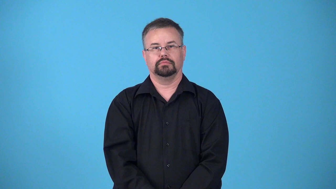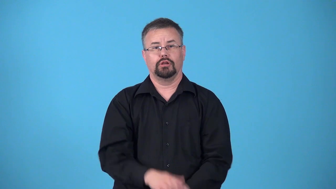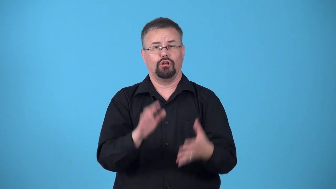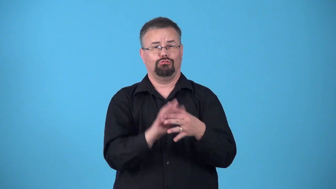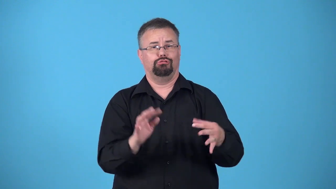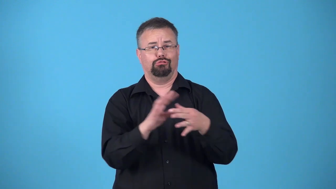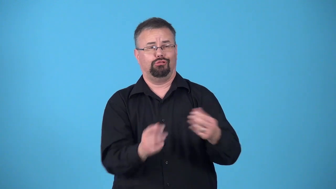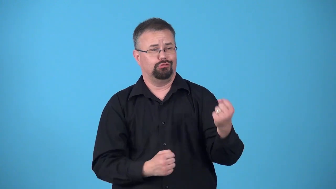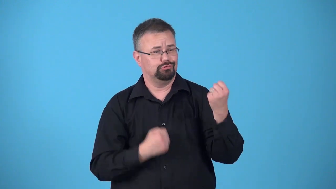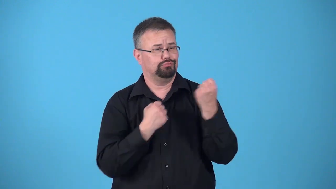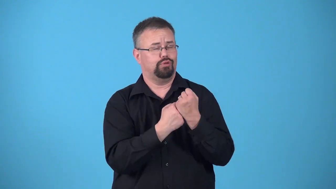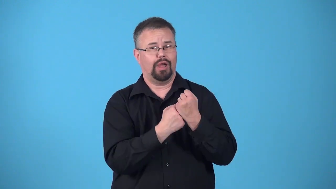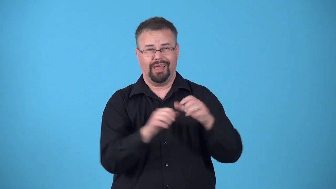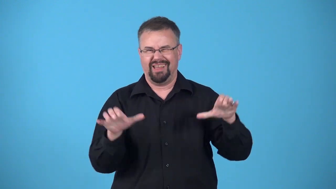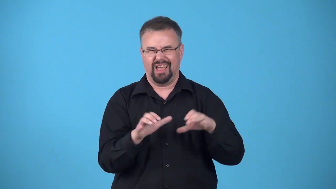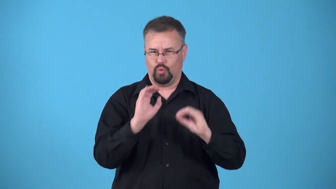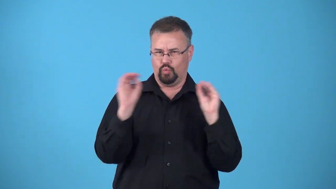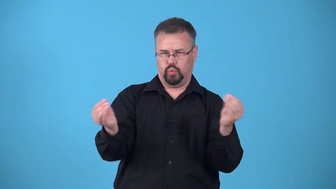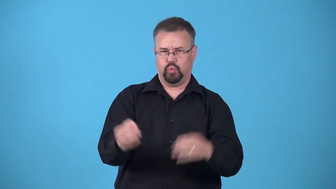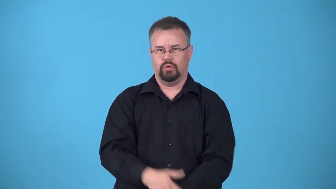lip service